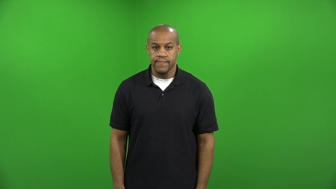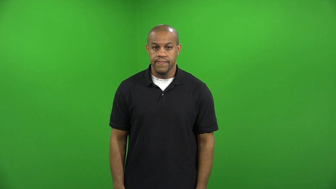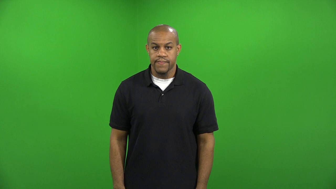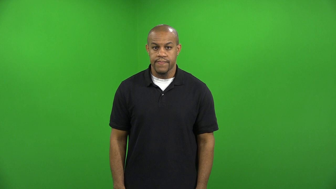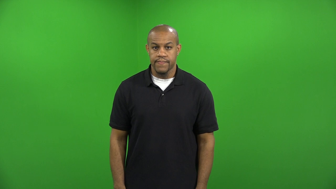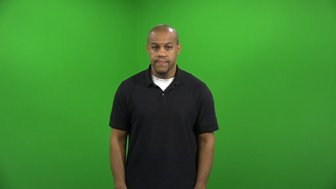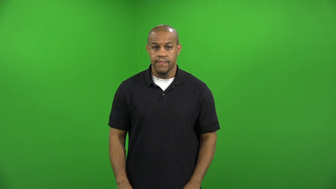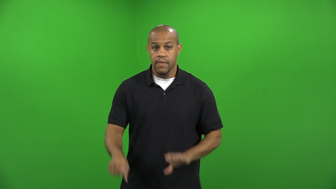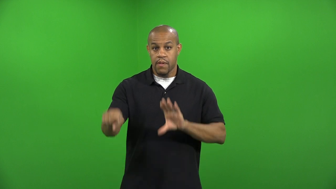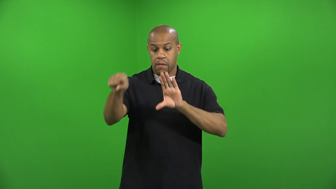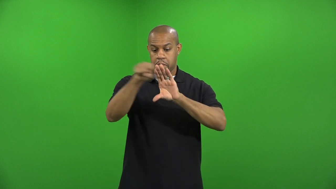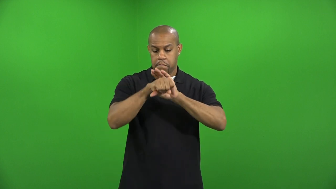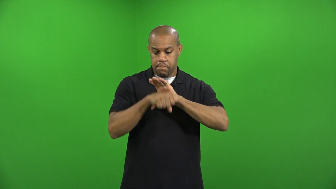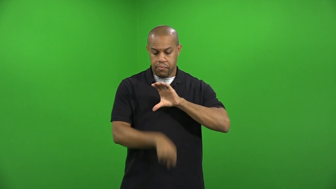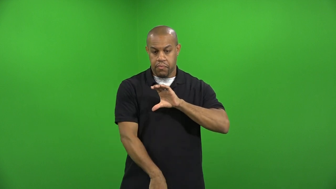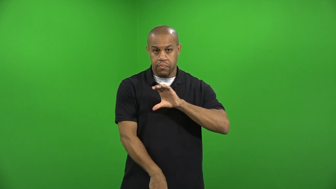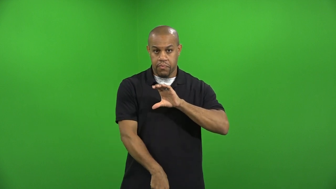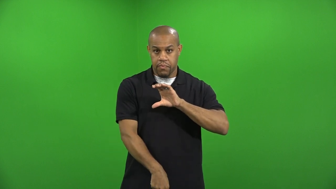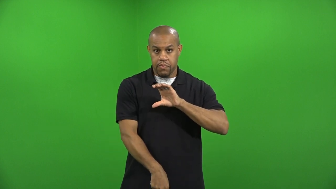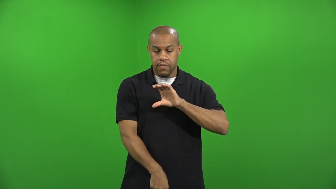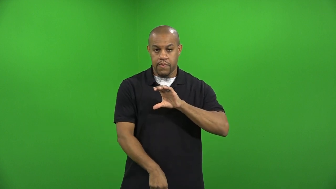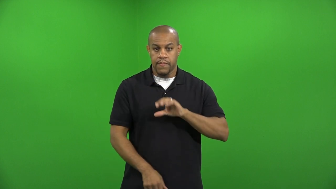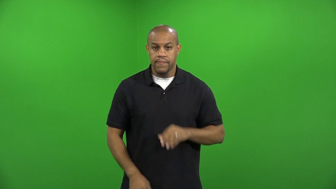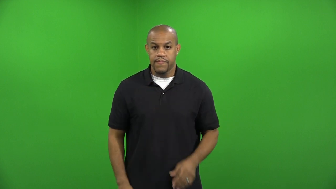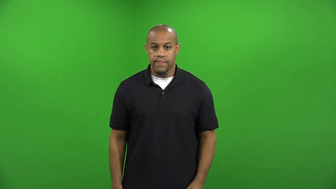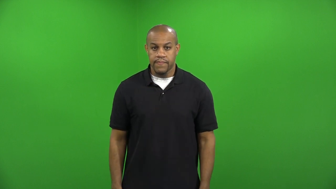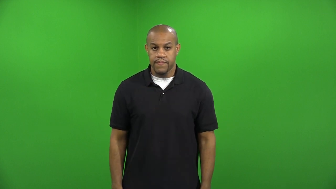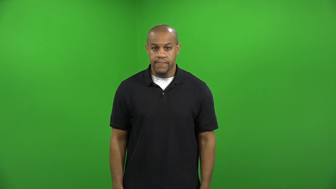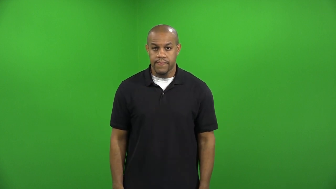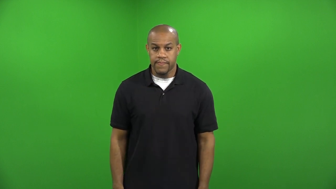Drop the ball